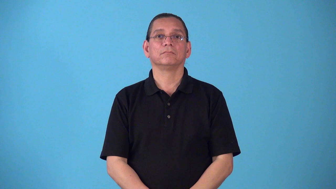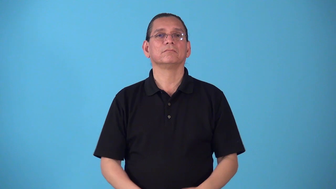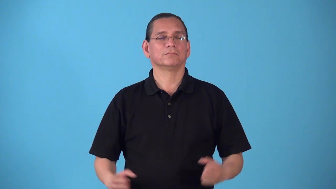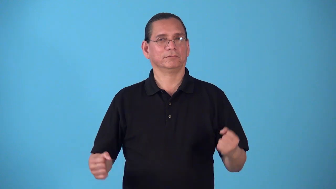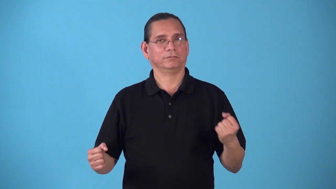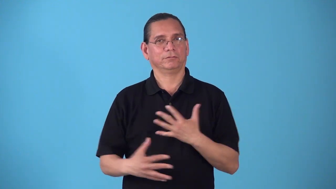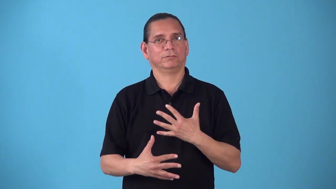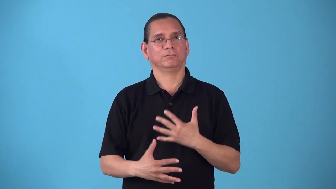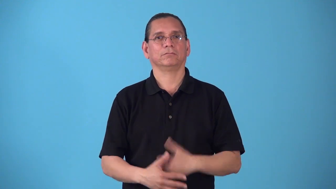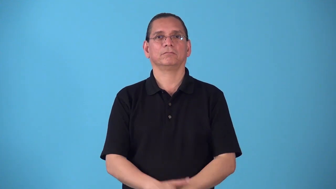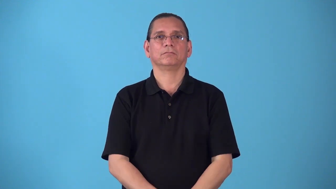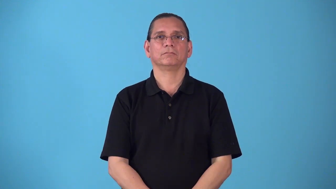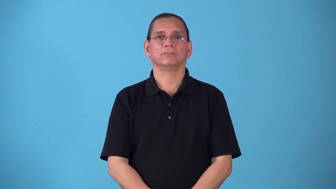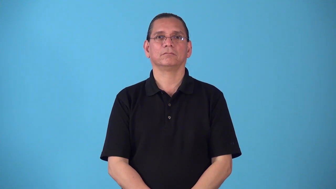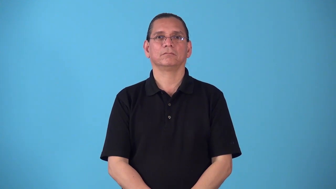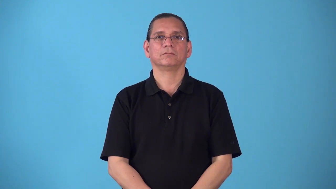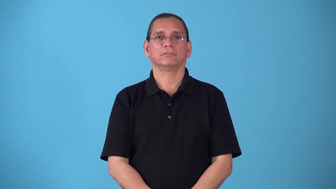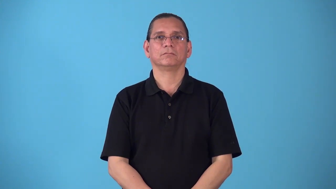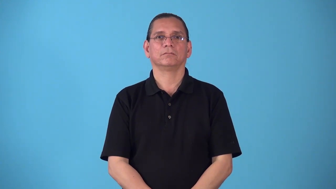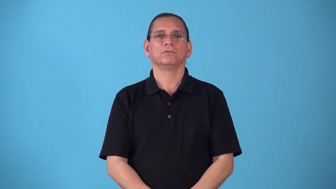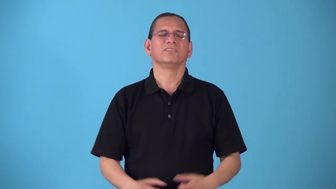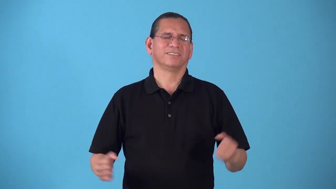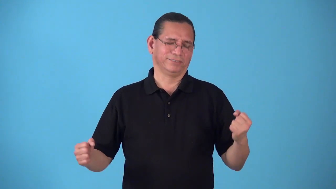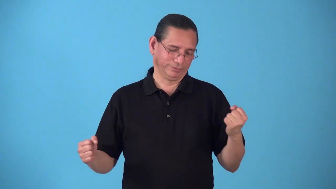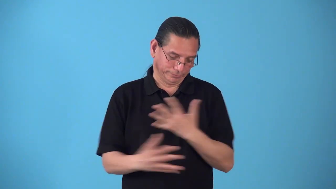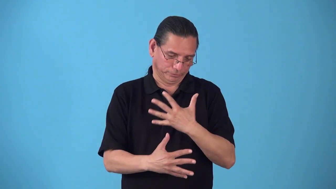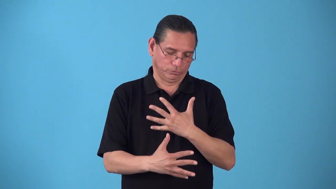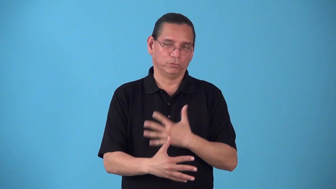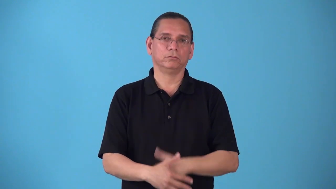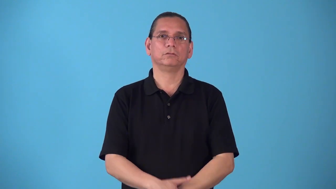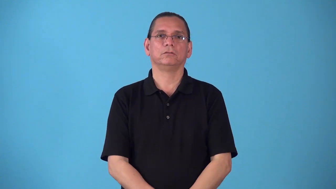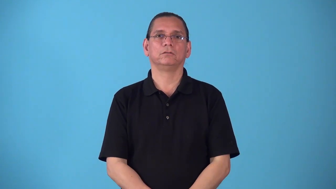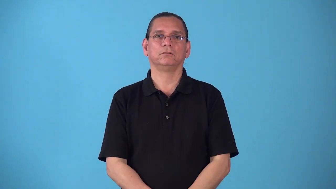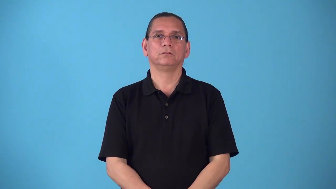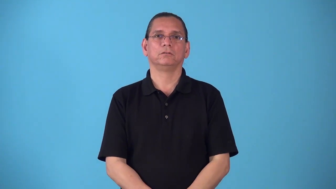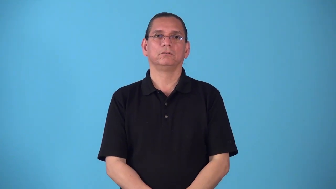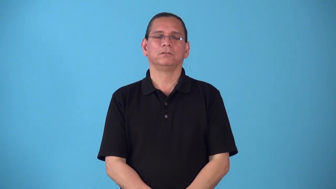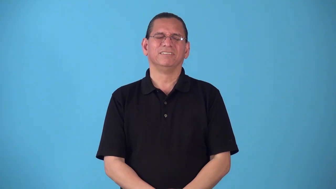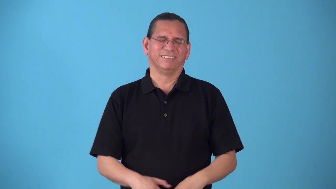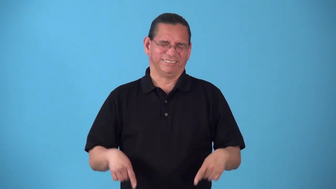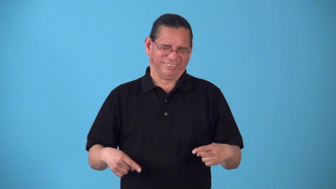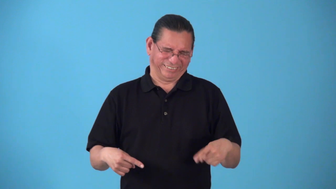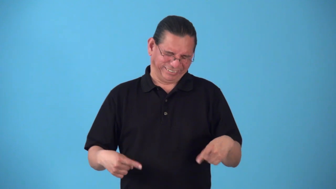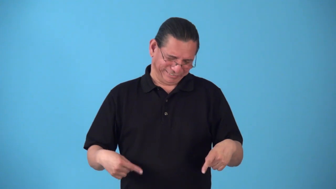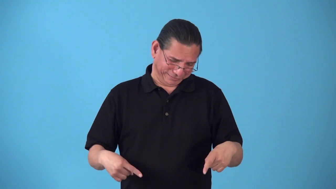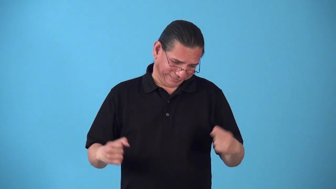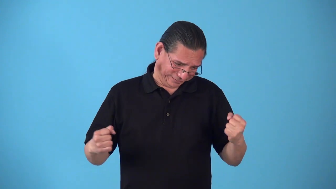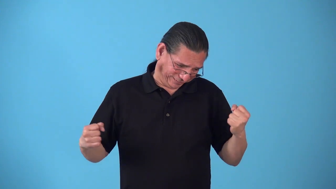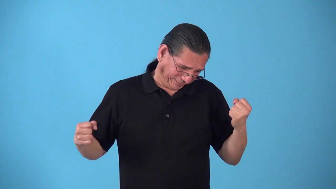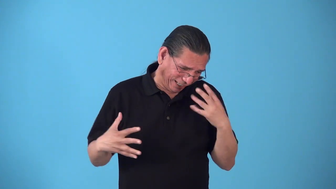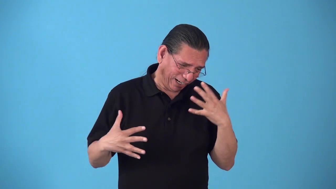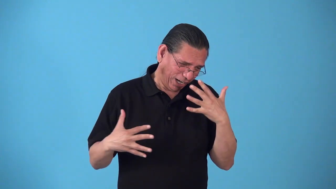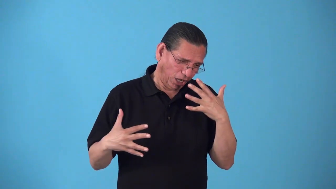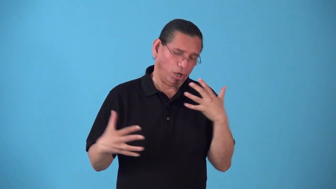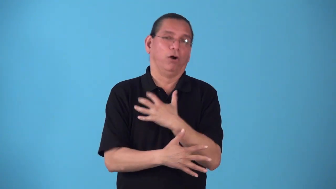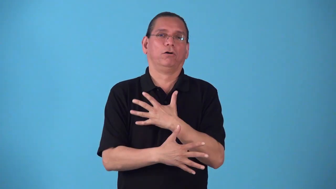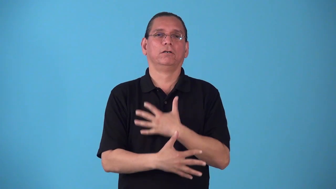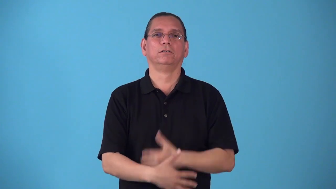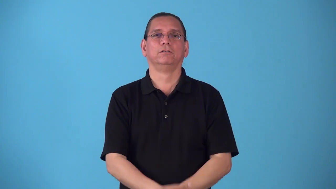scared,scareder,scaredest